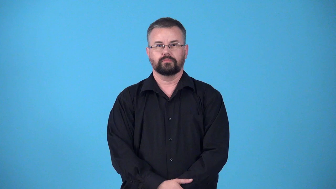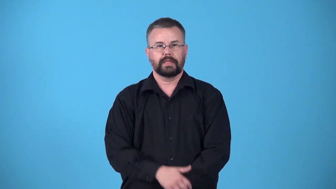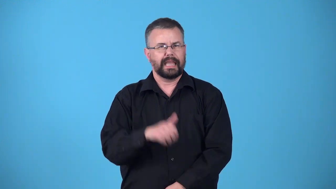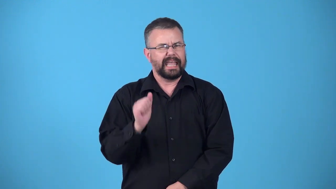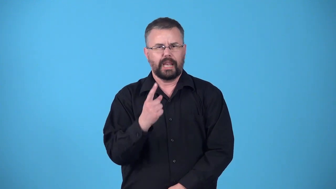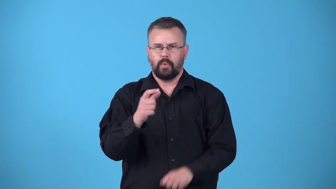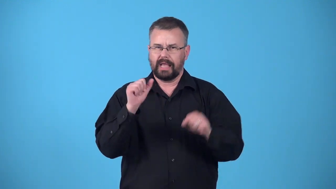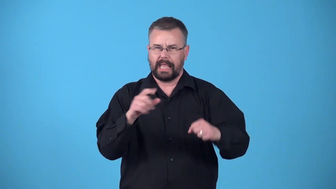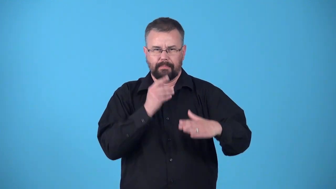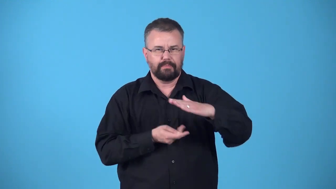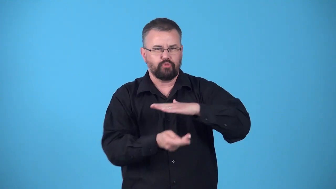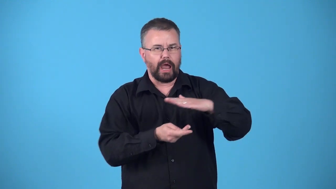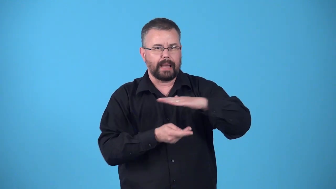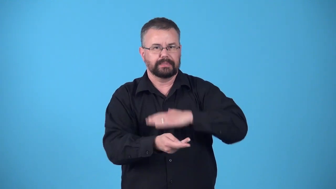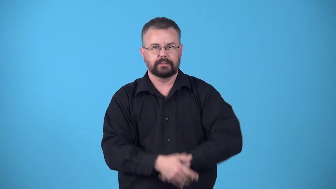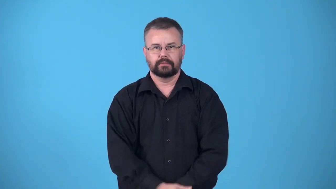every man has his price